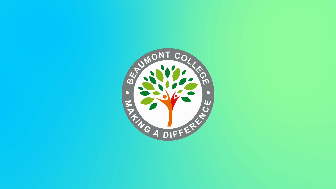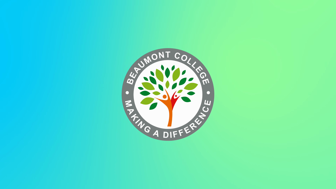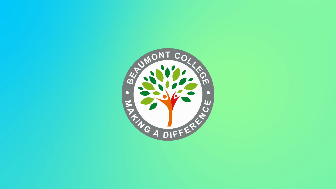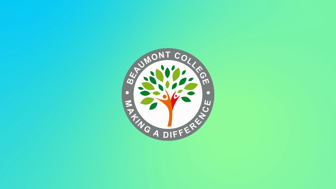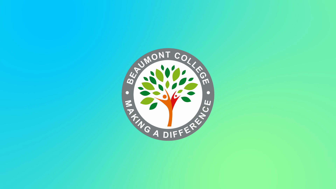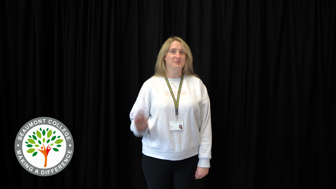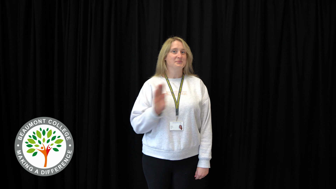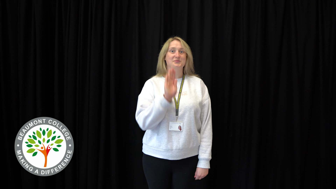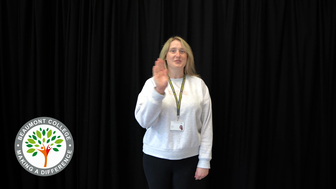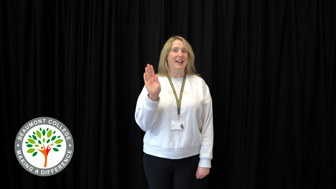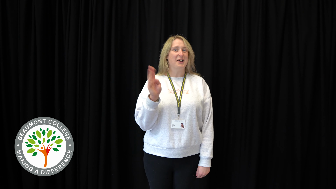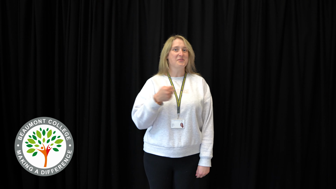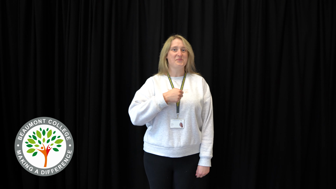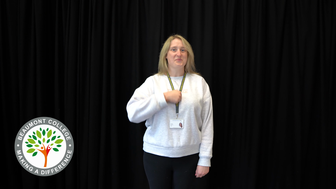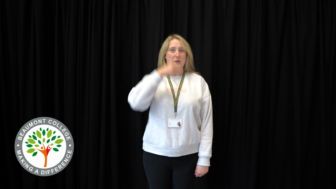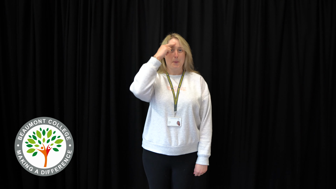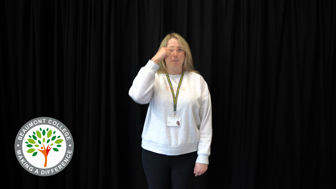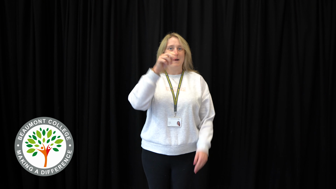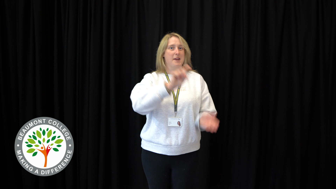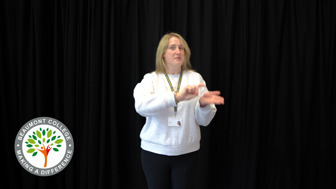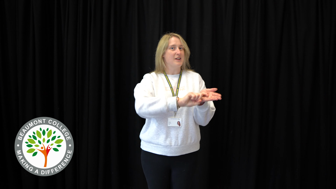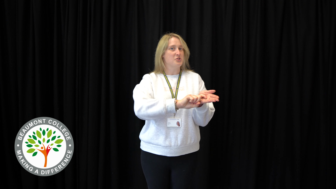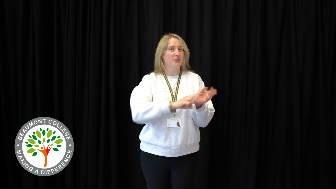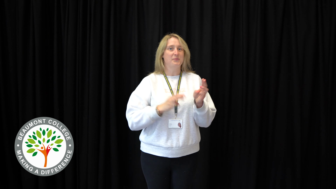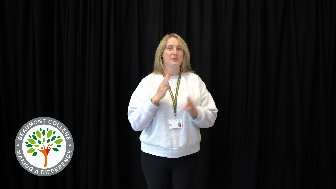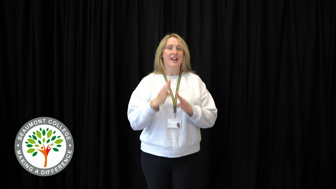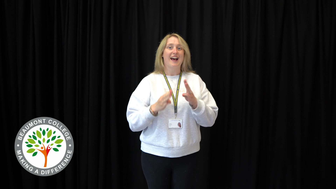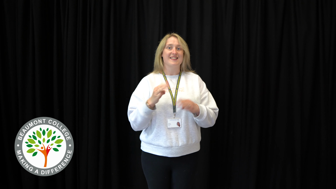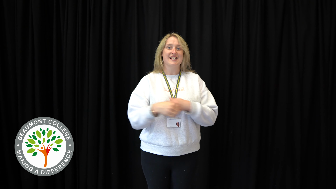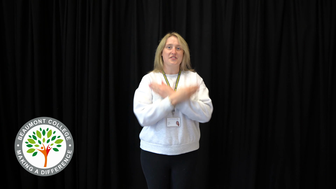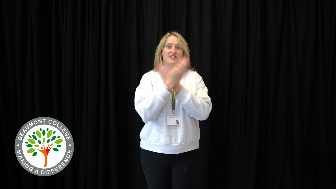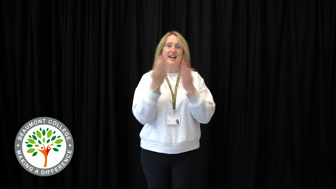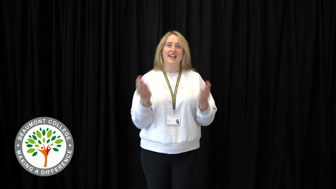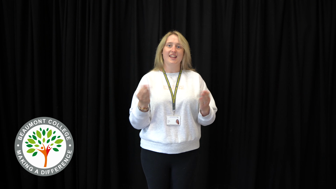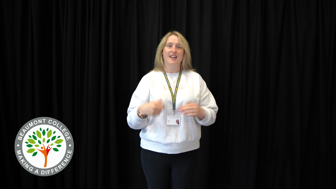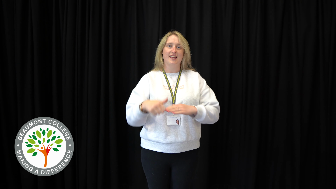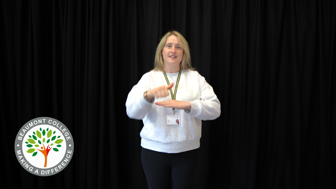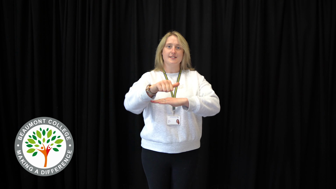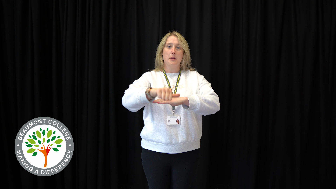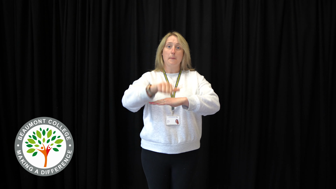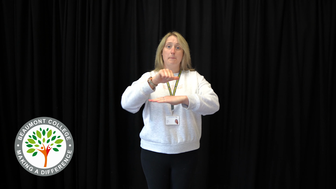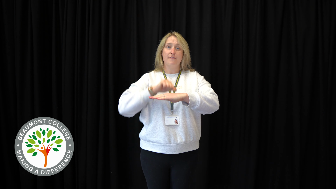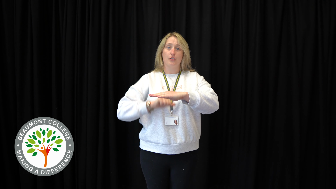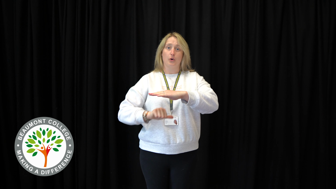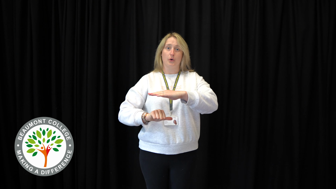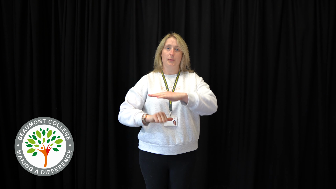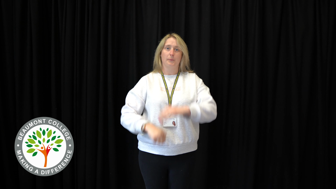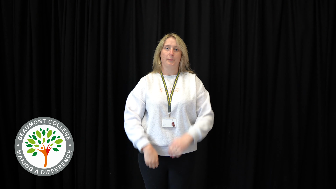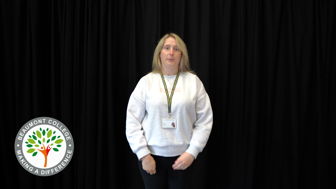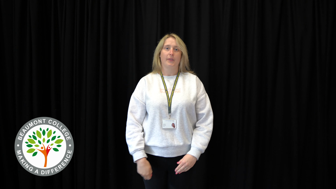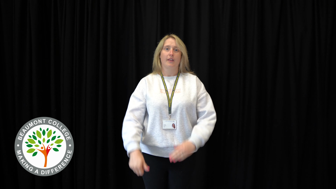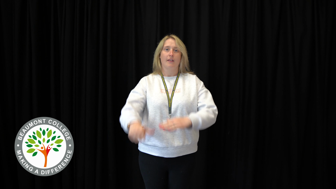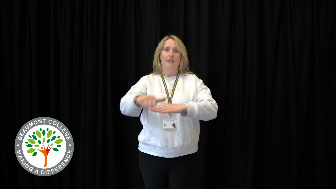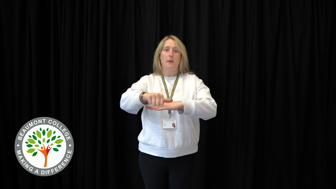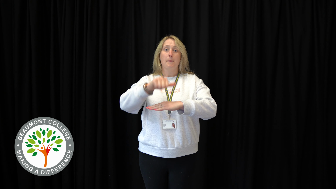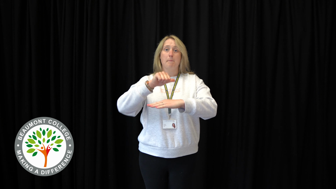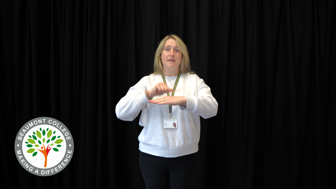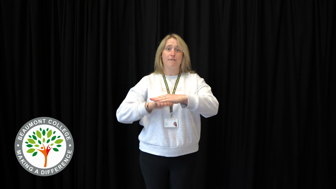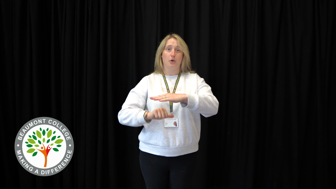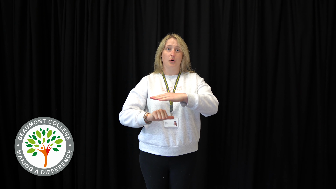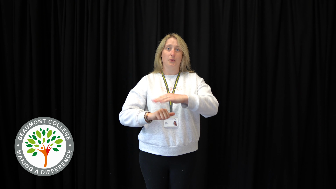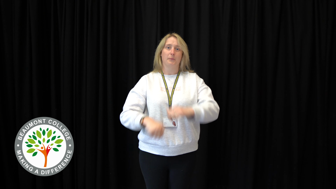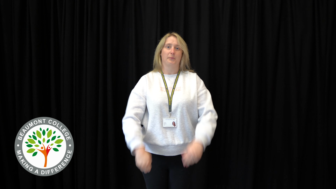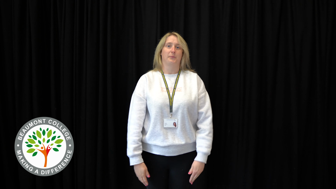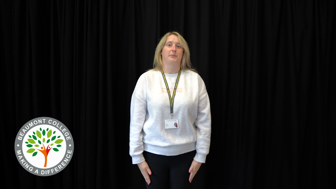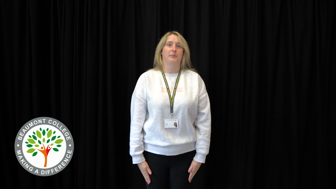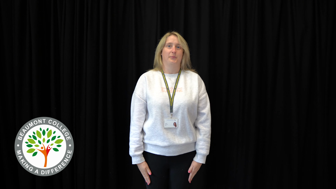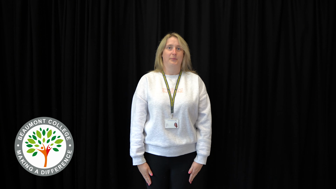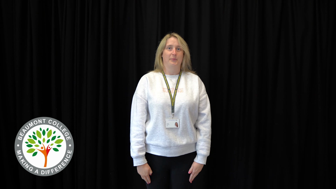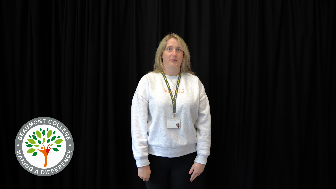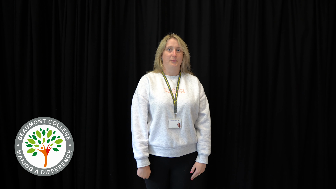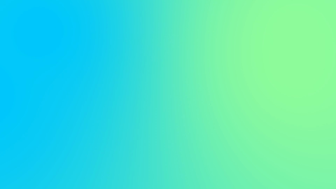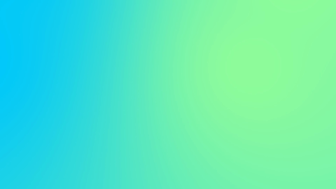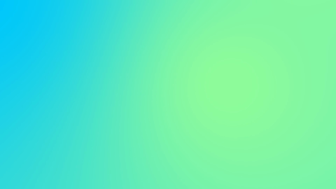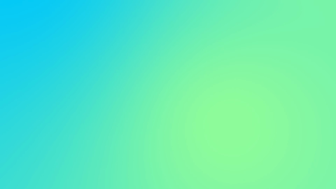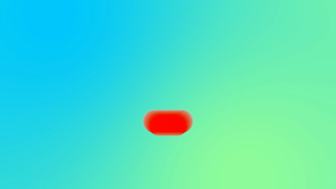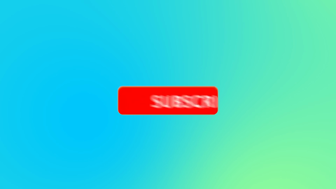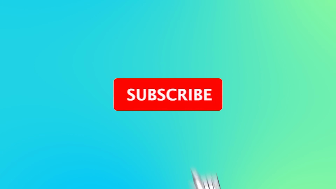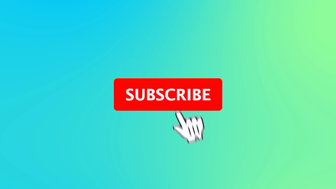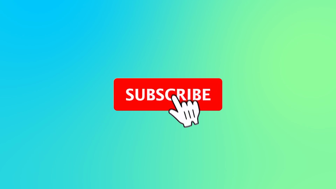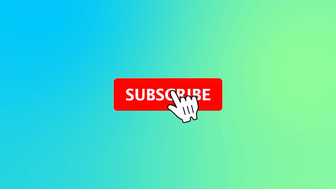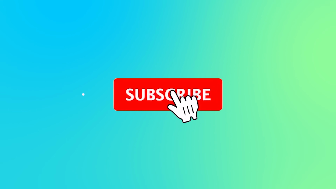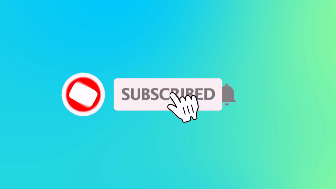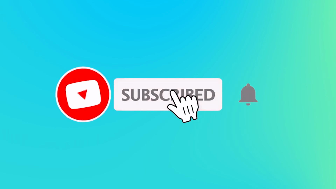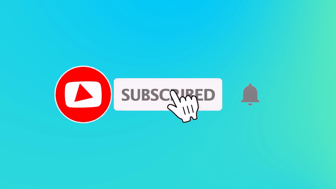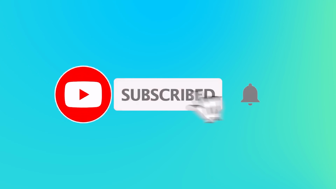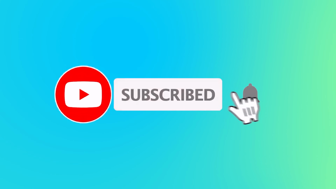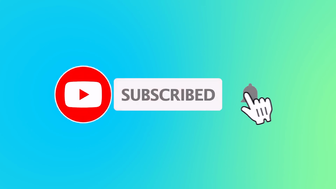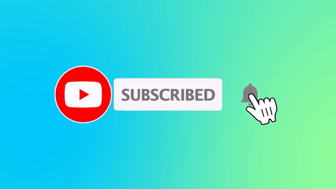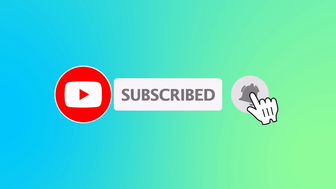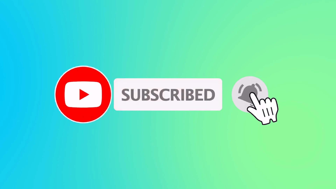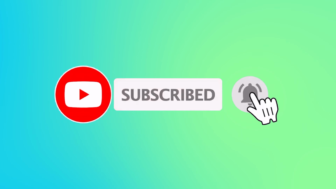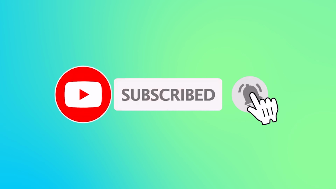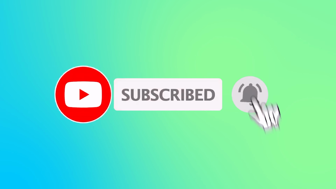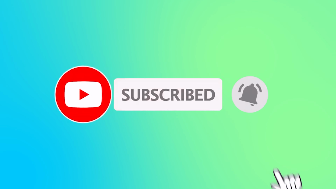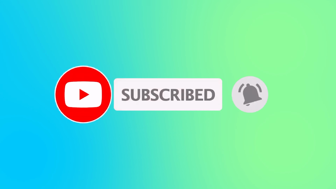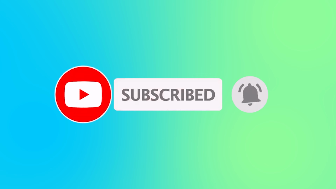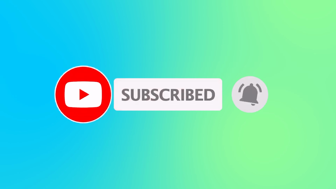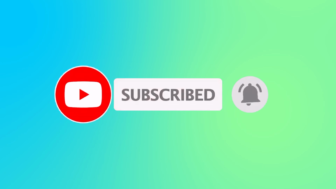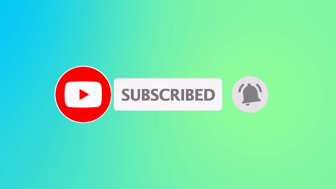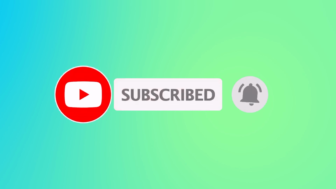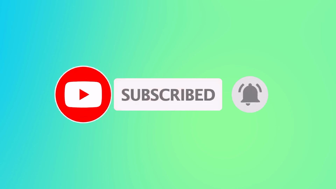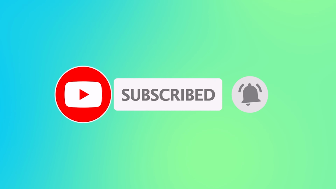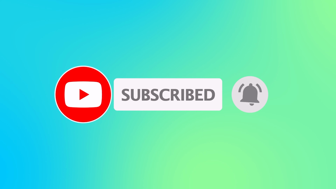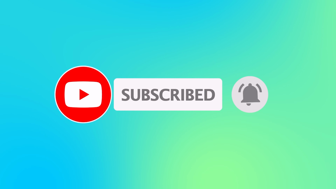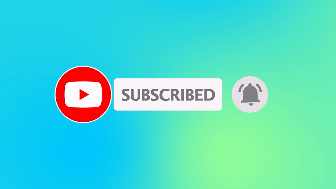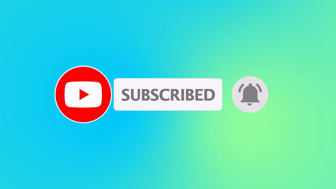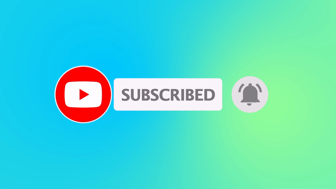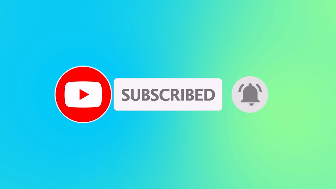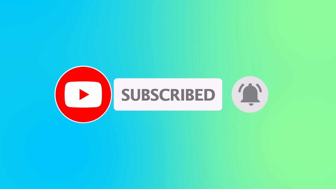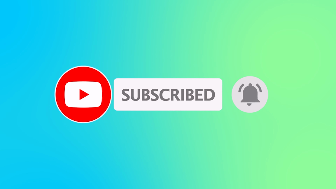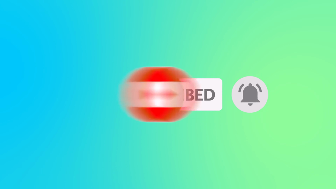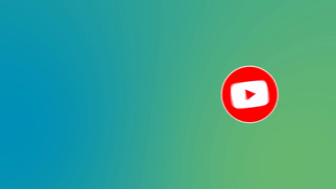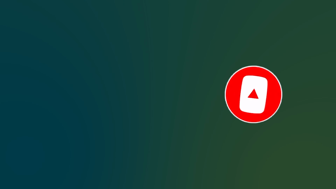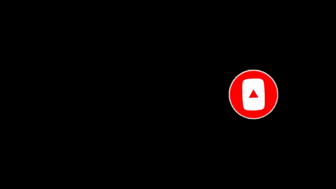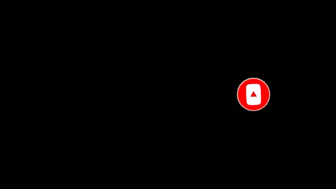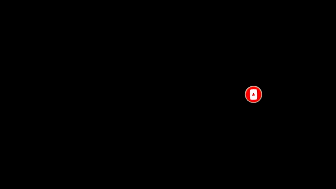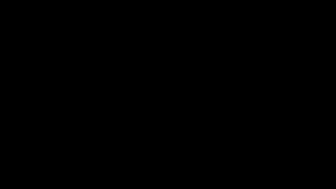before